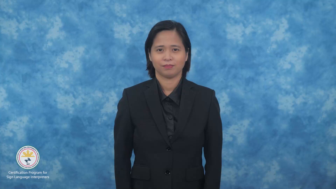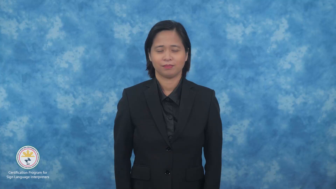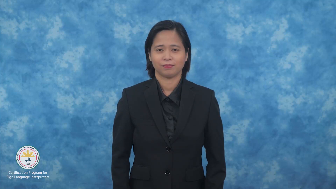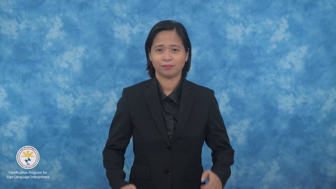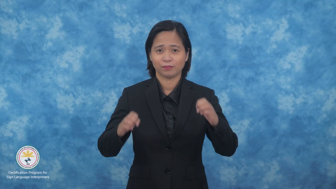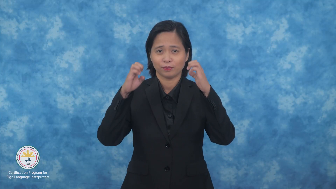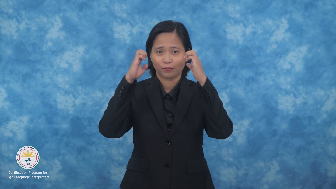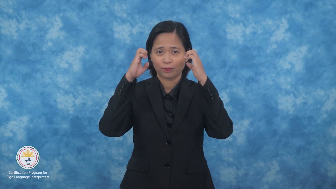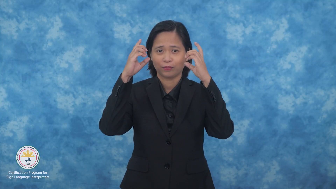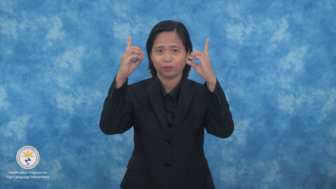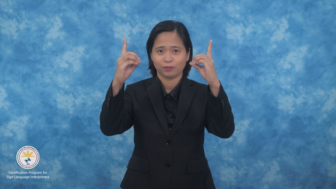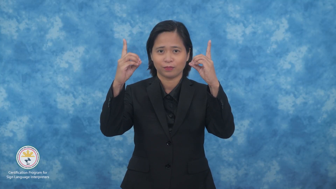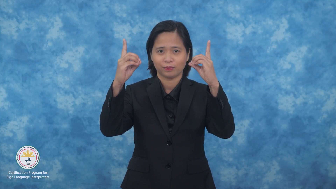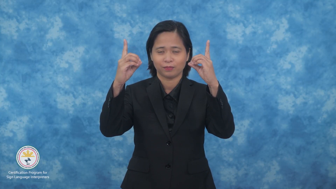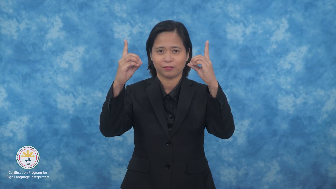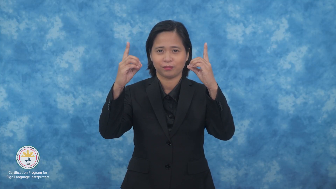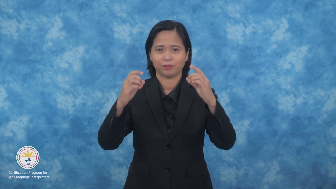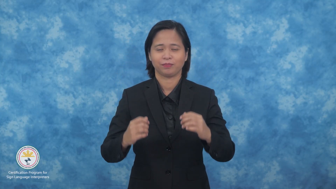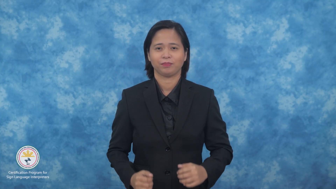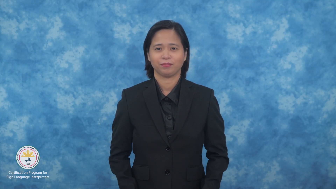Educate